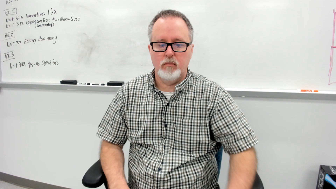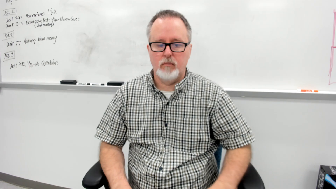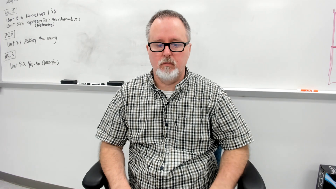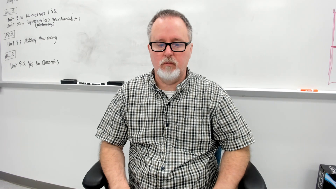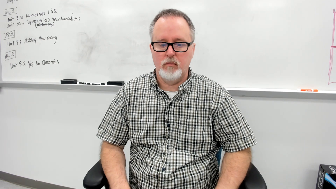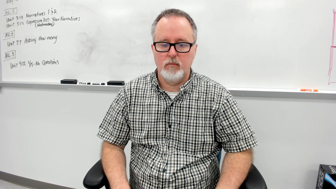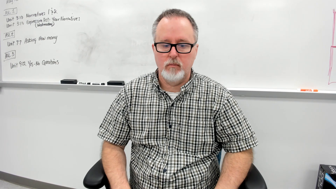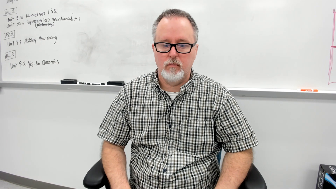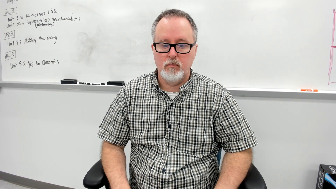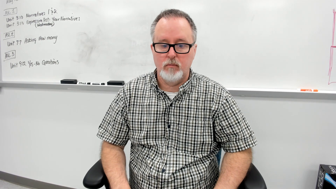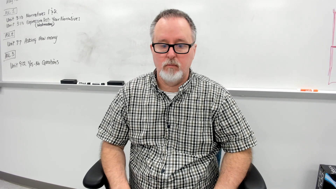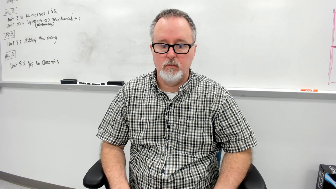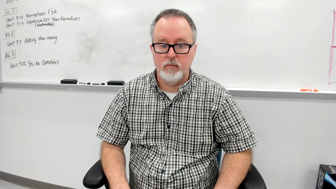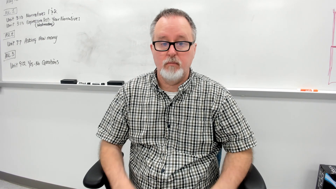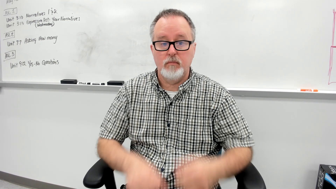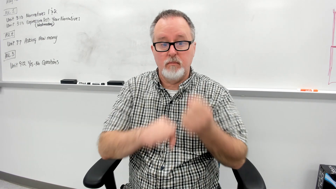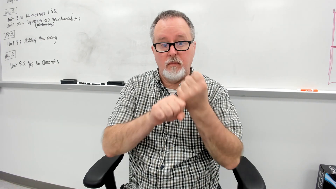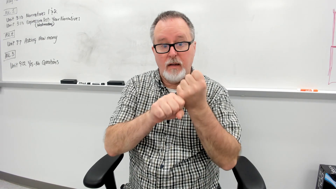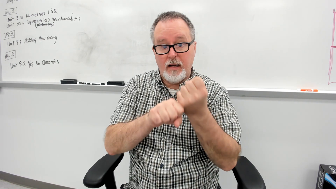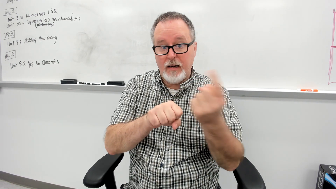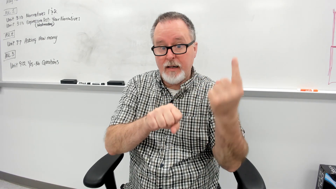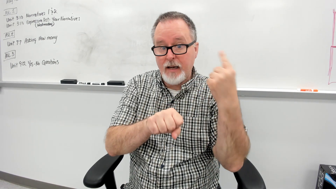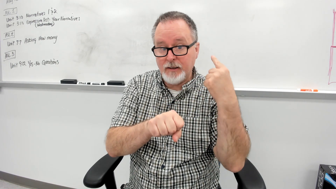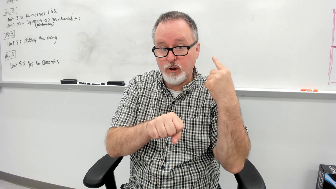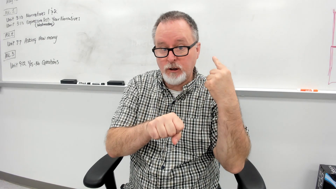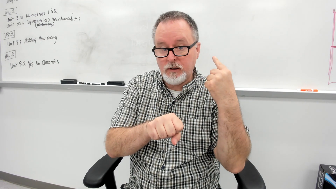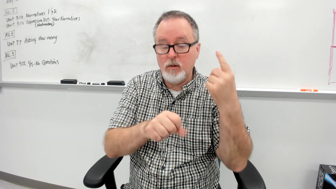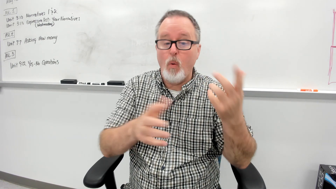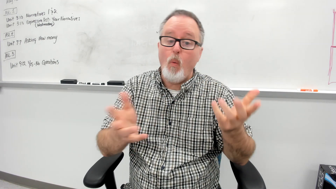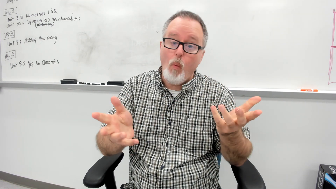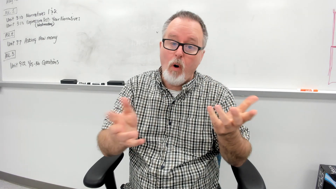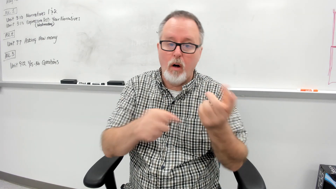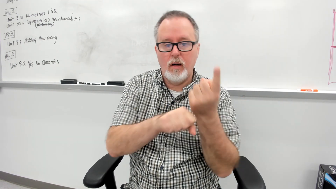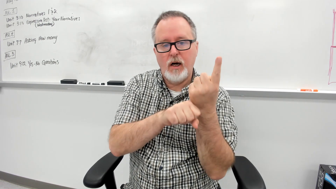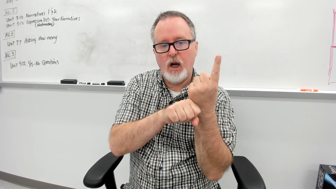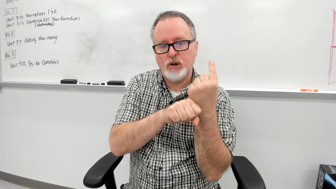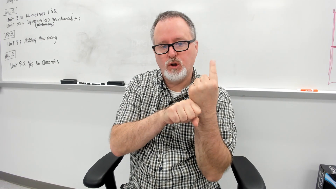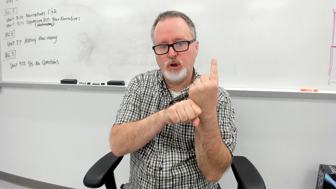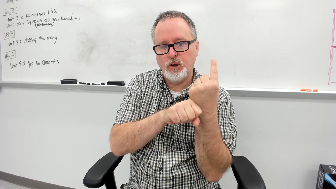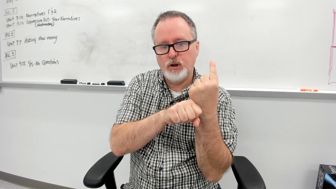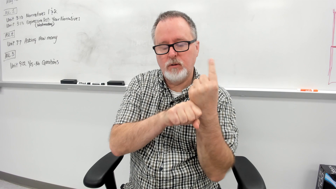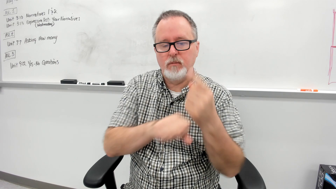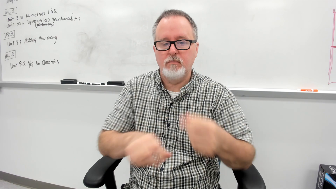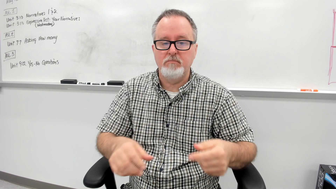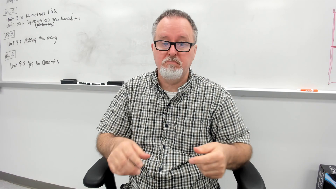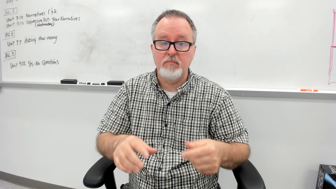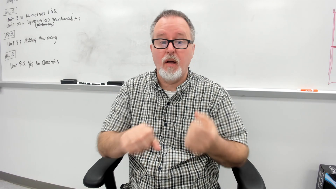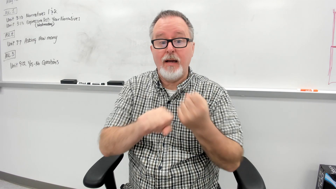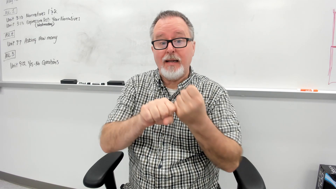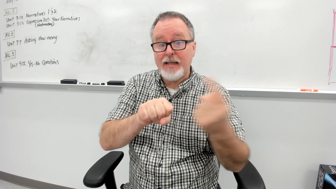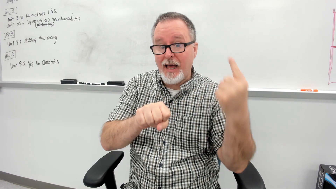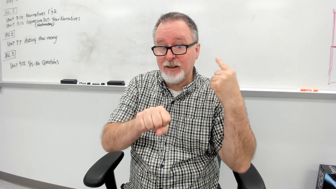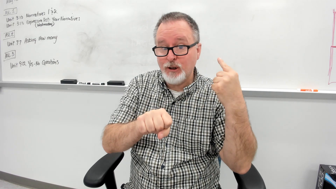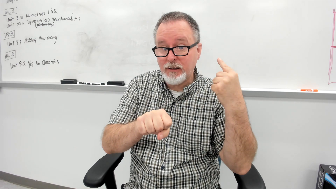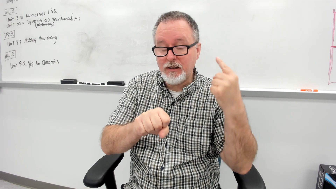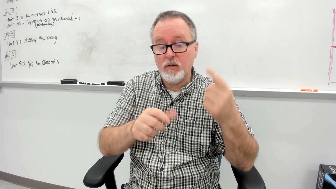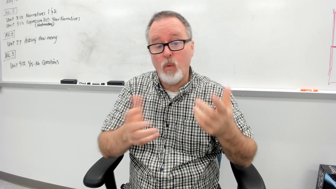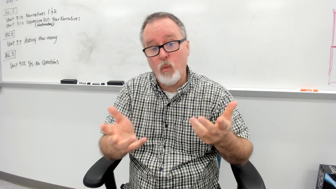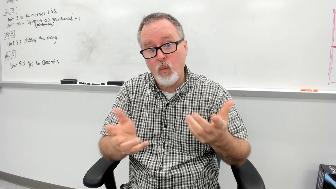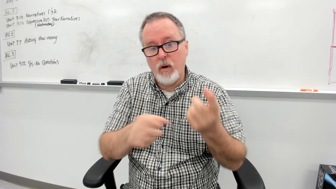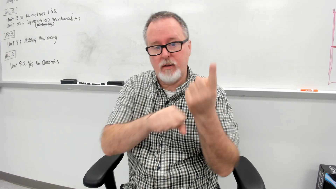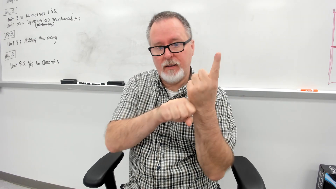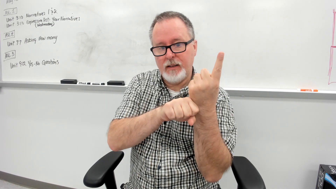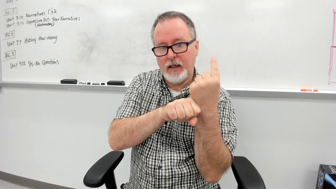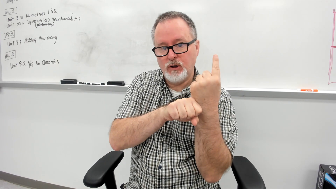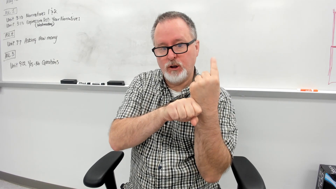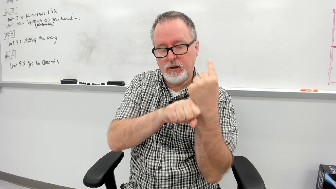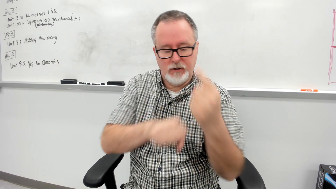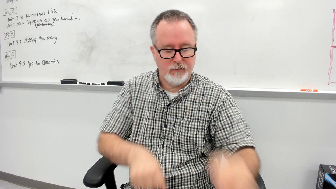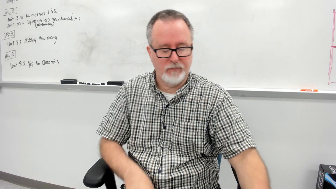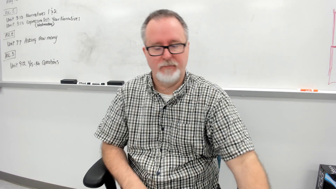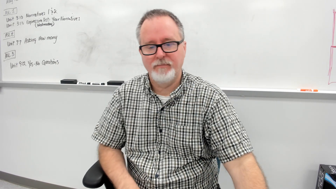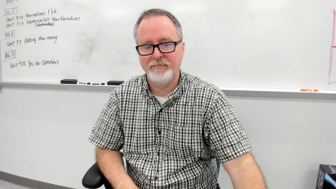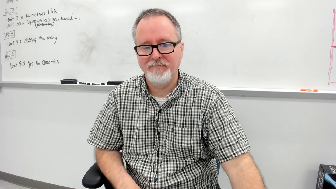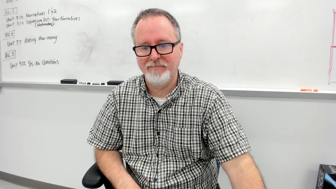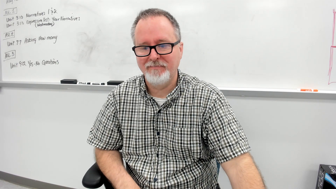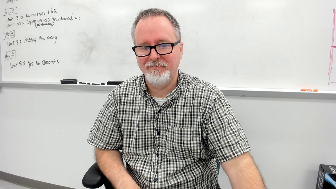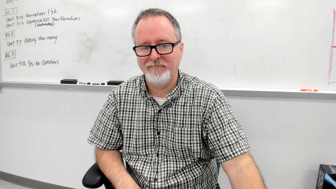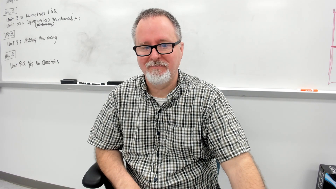Last year or one year ago